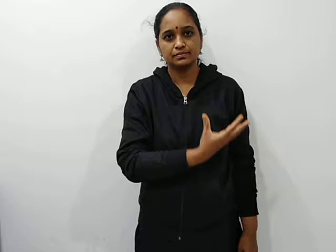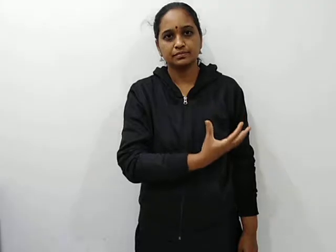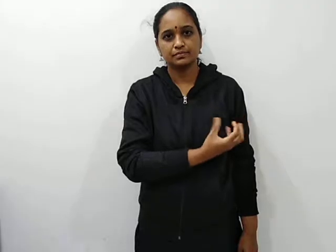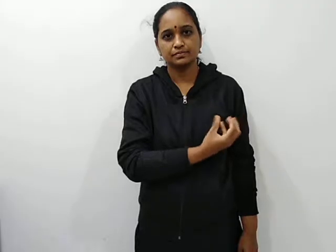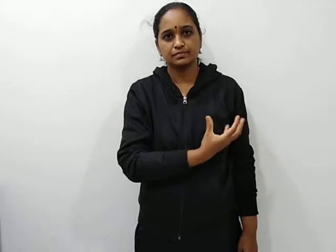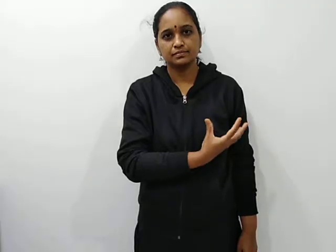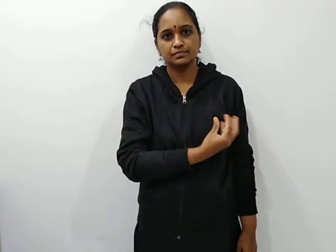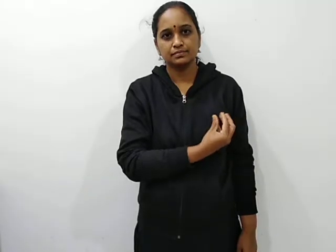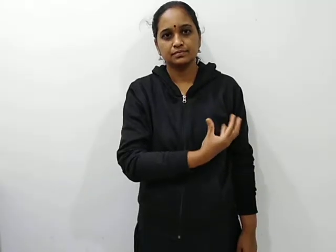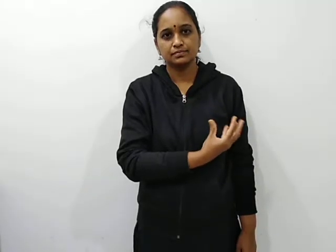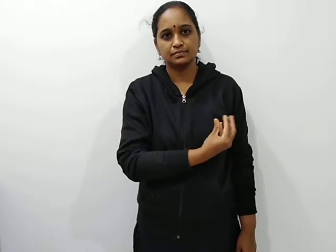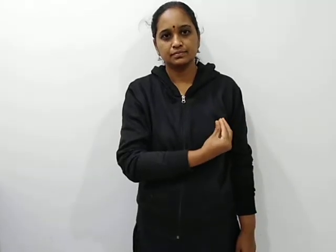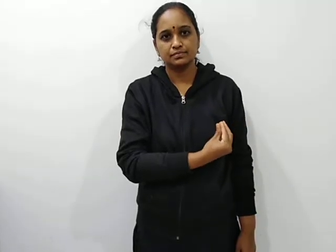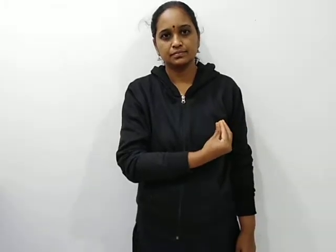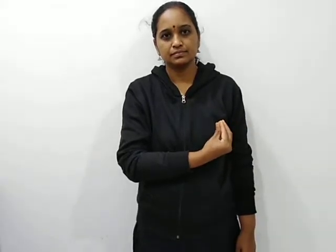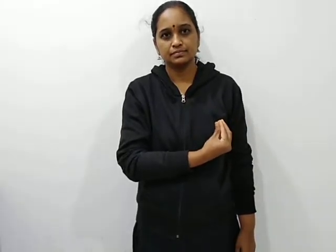heart attack